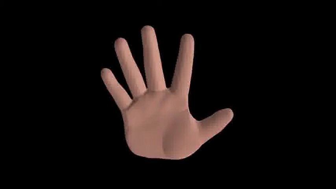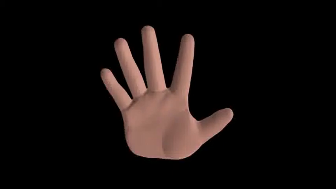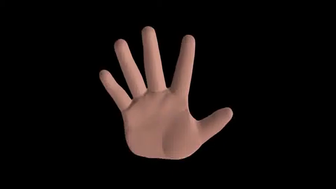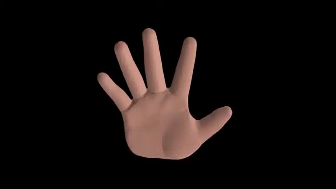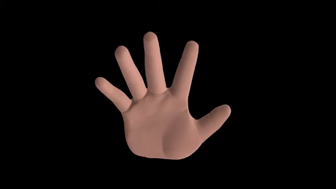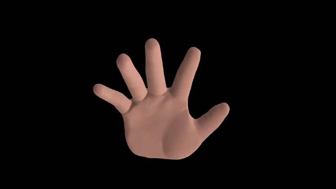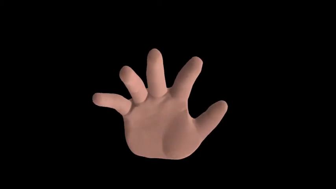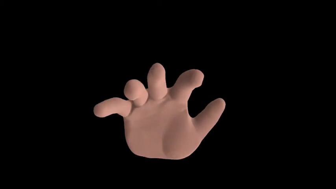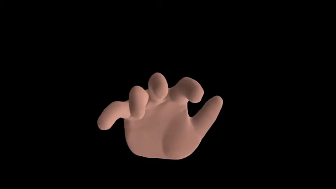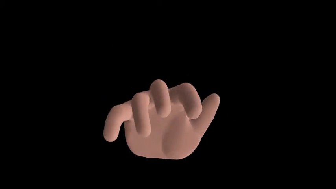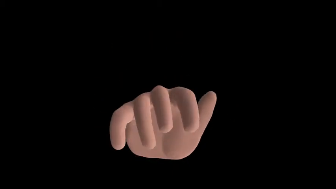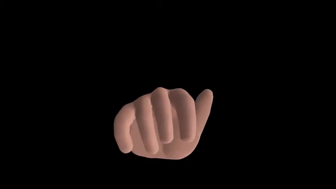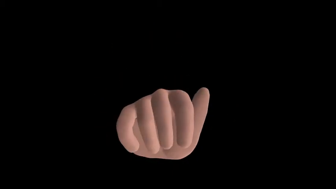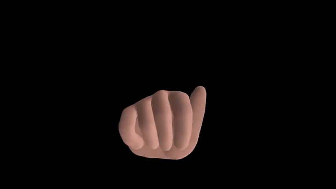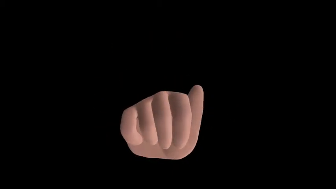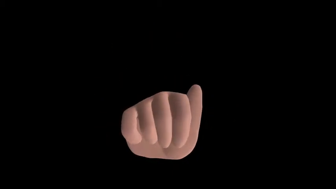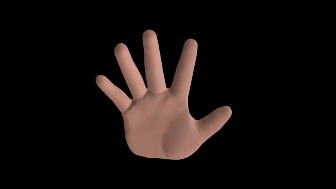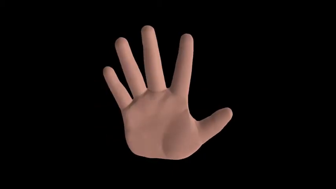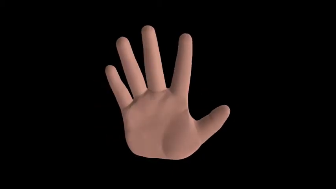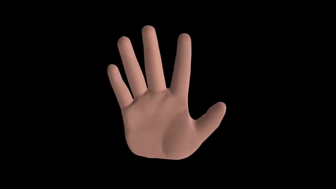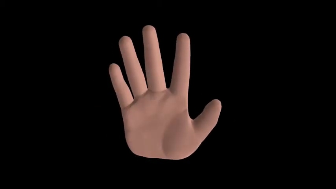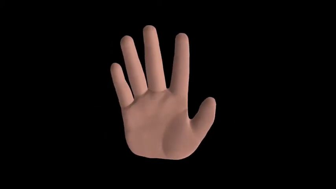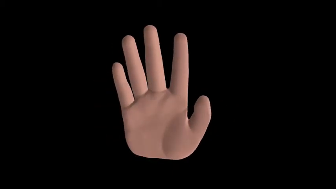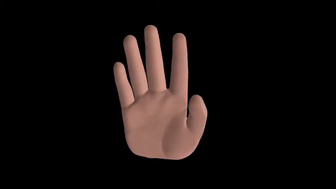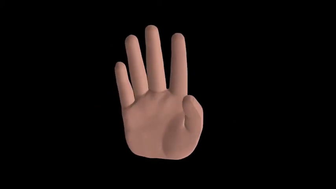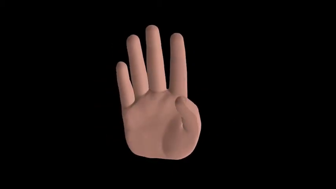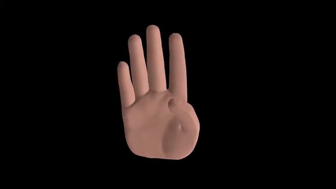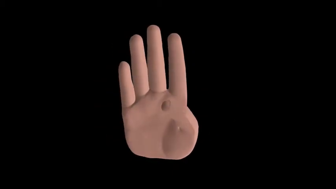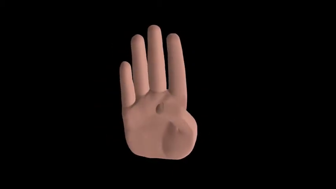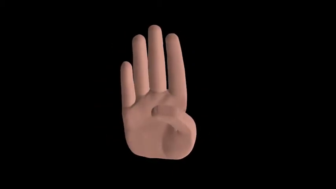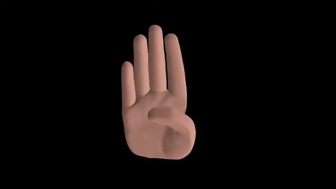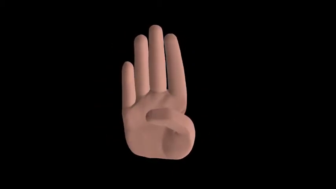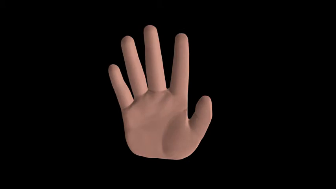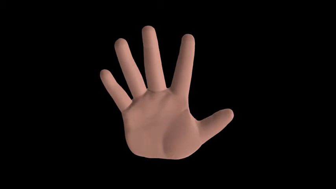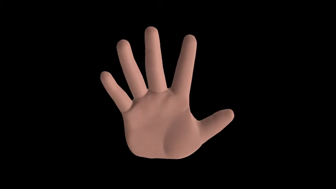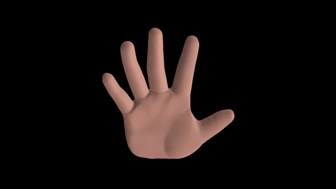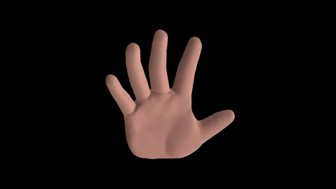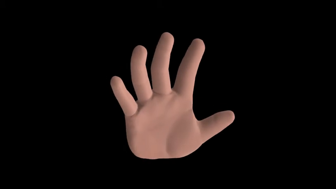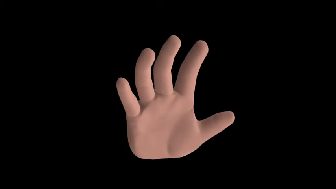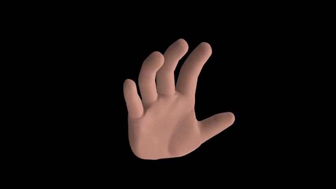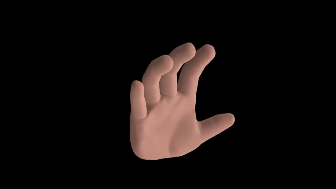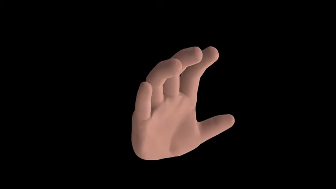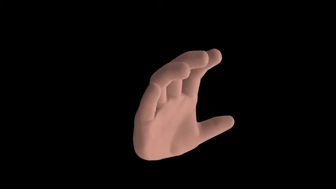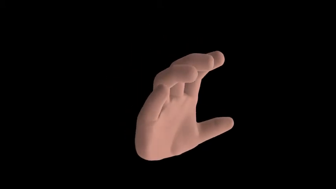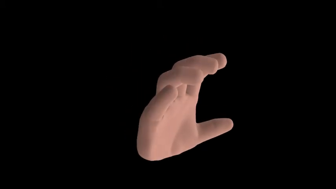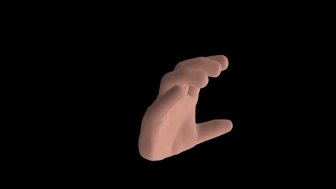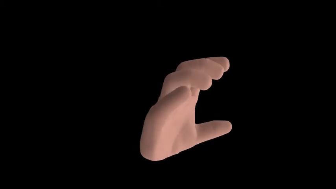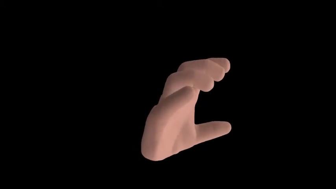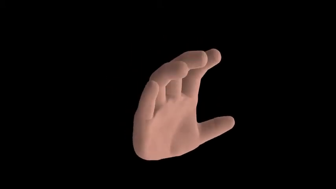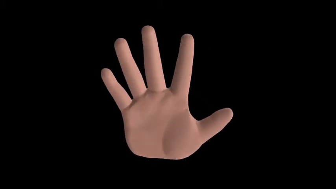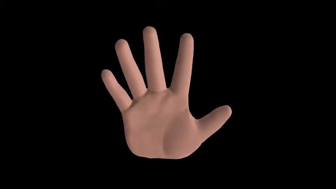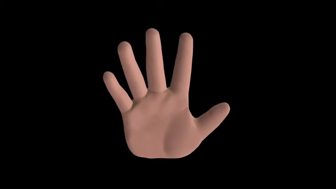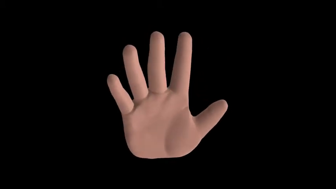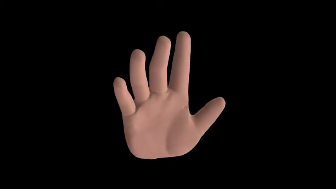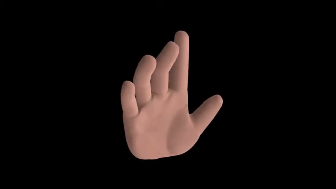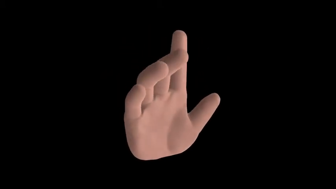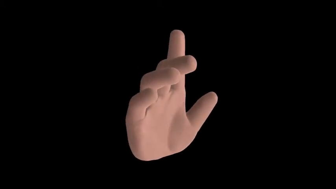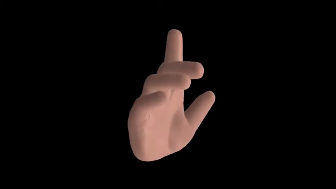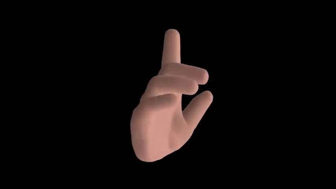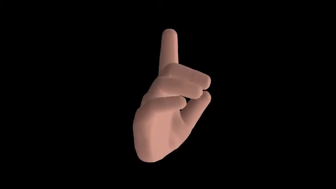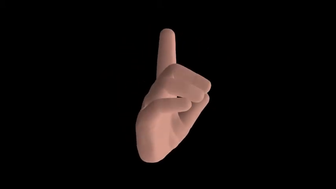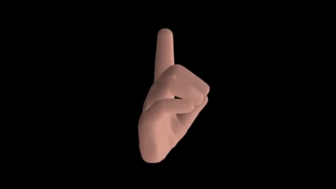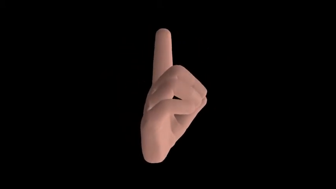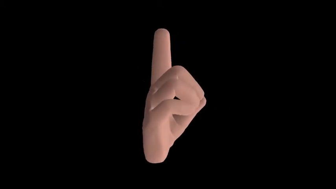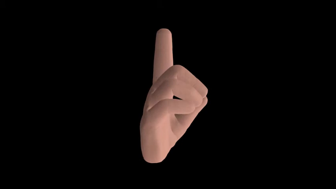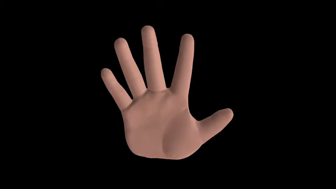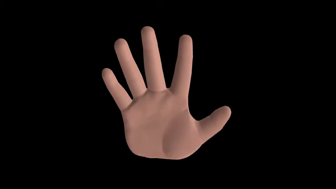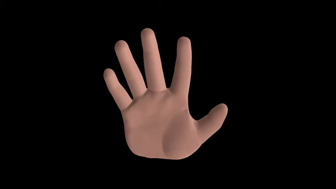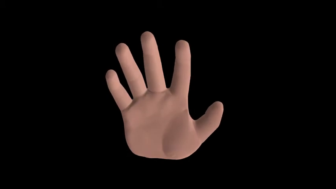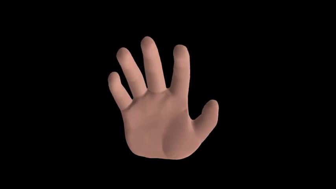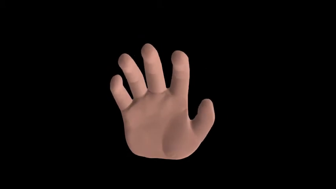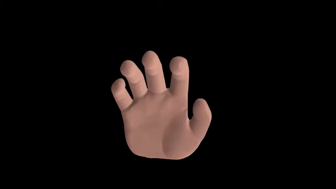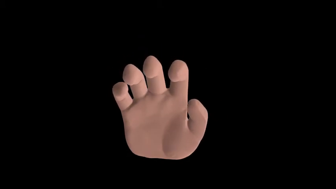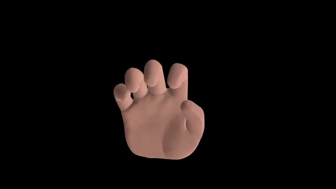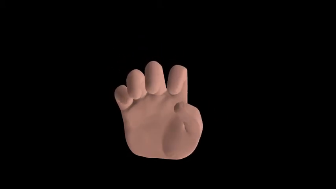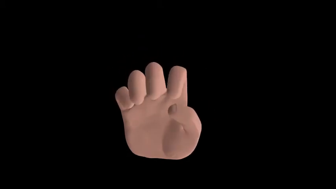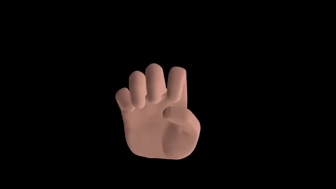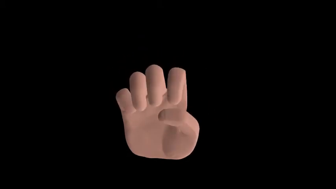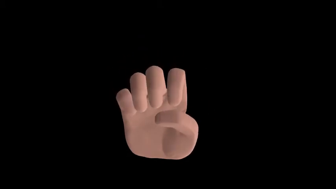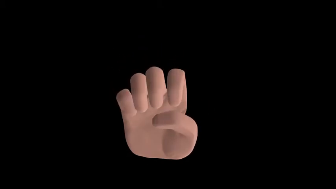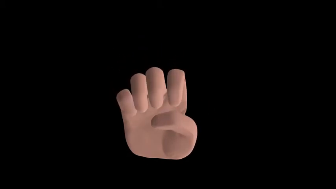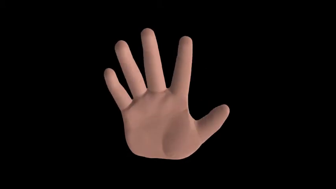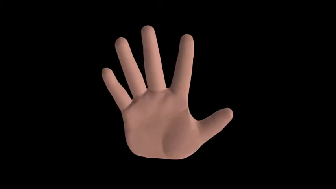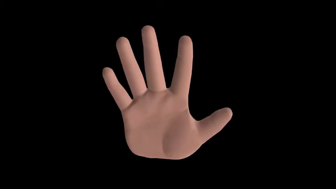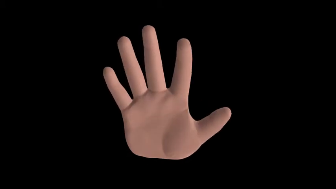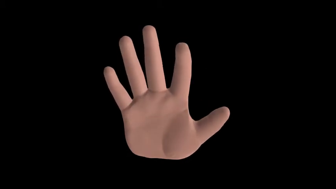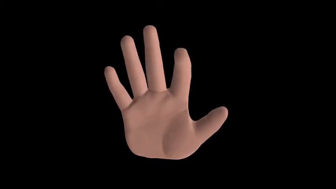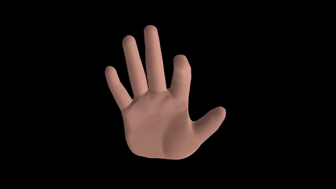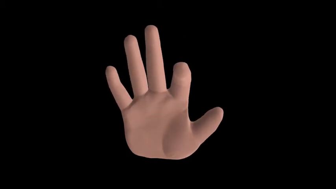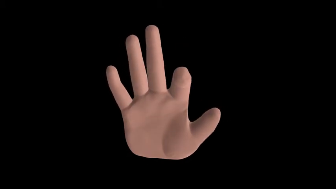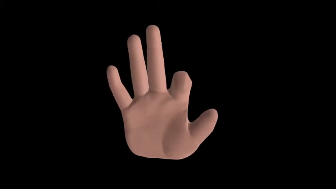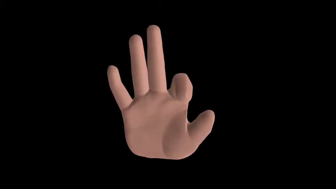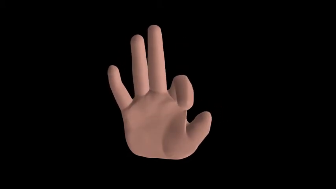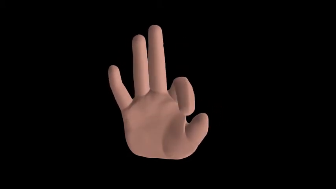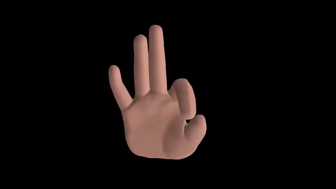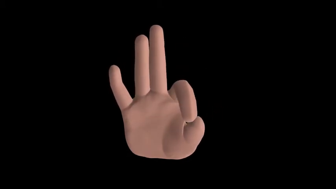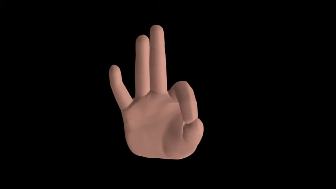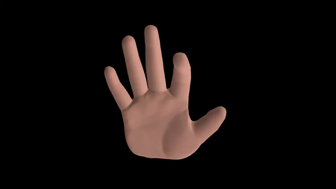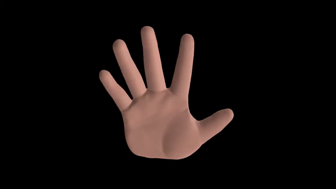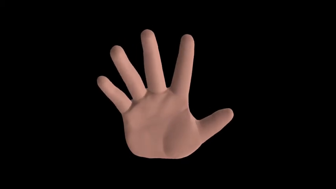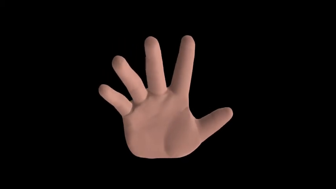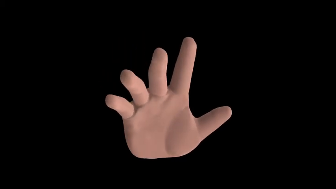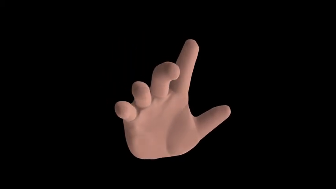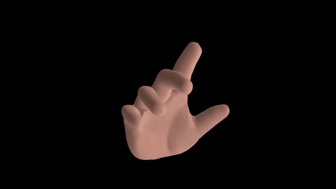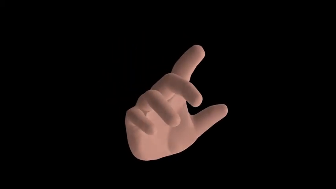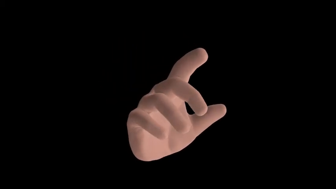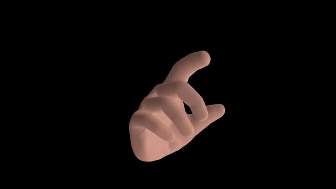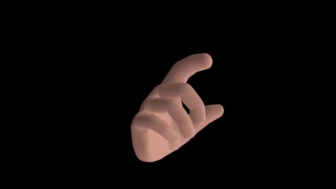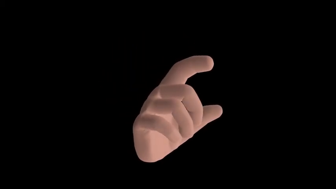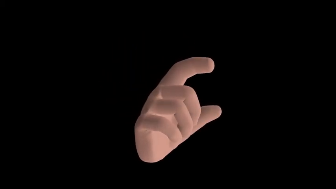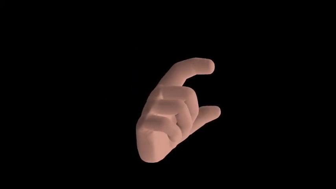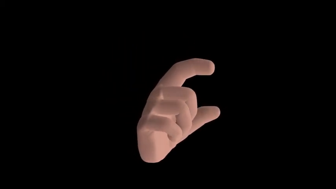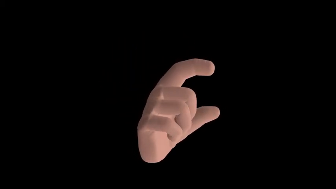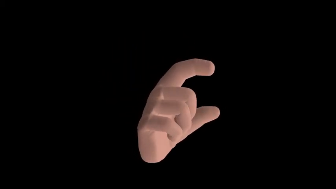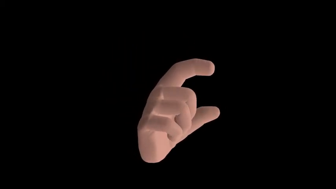ABCDEFG